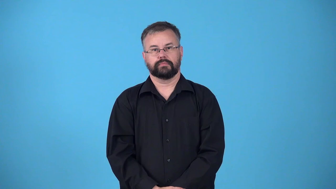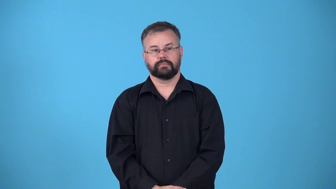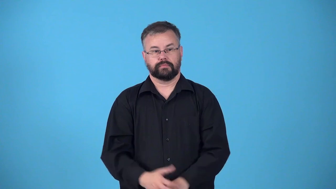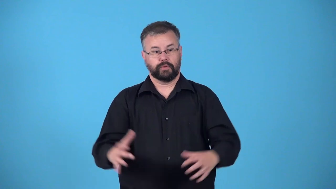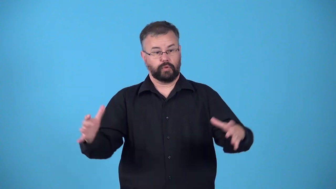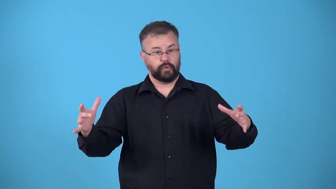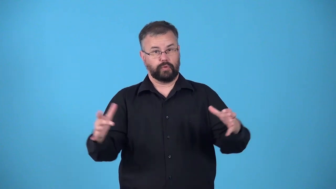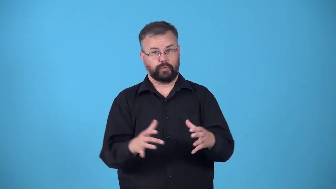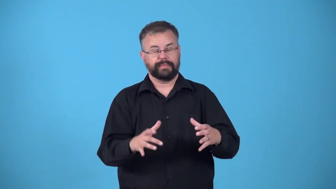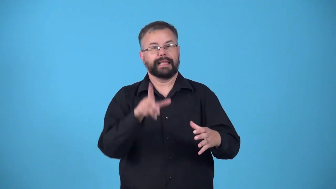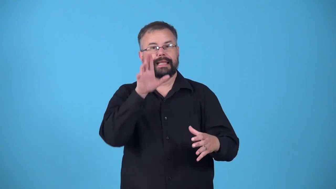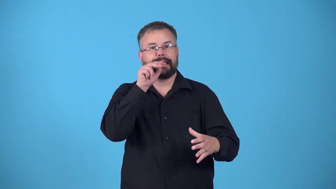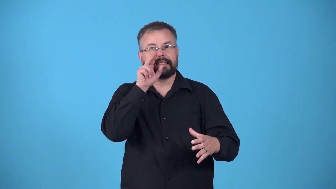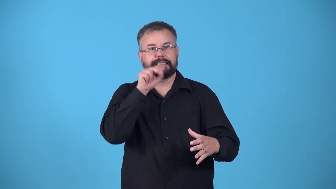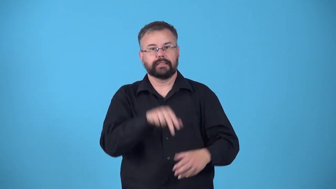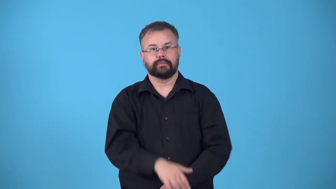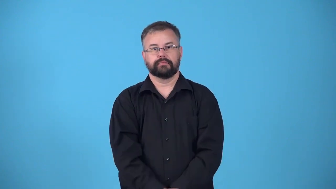gaggle